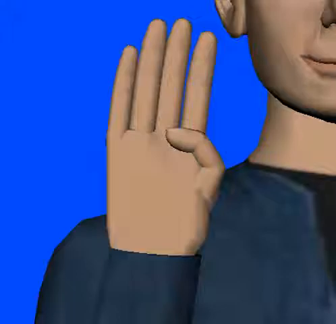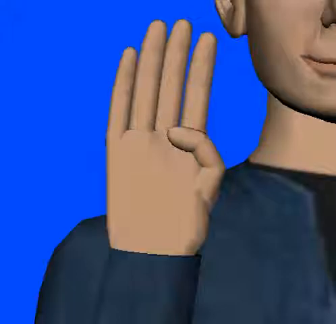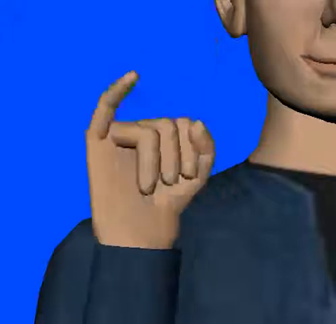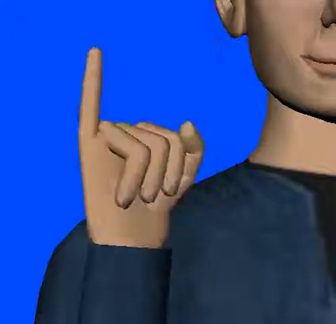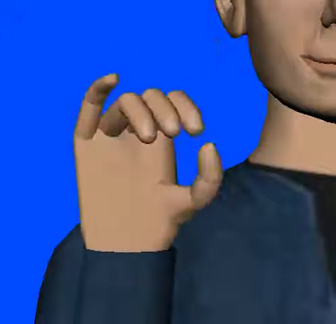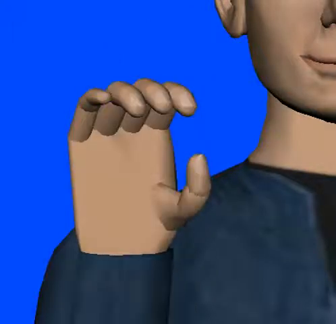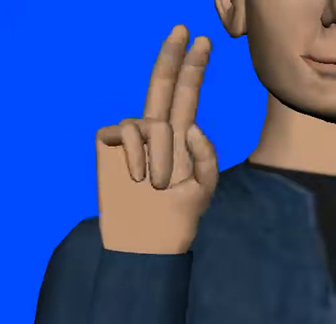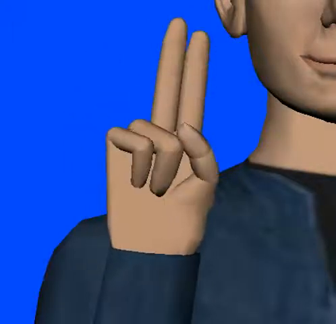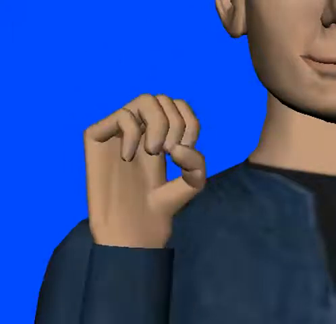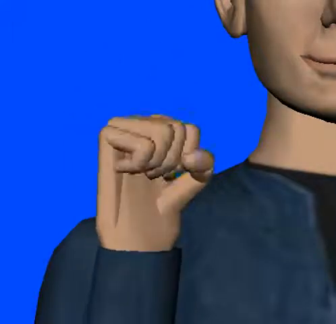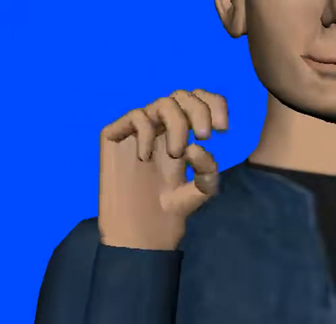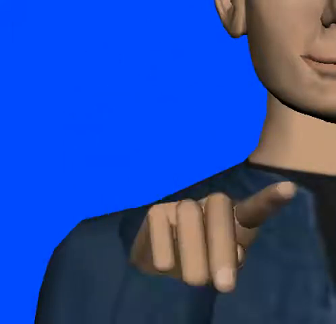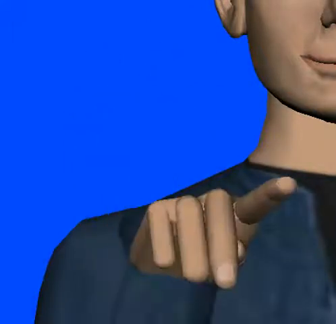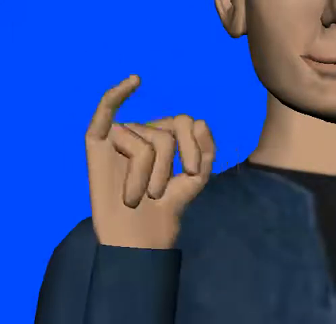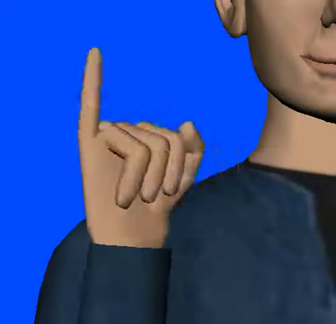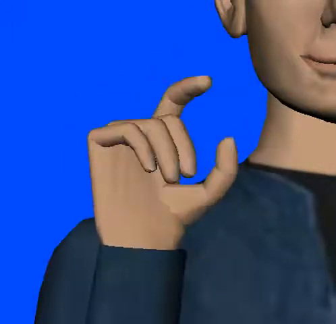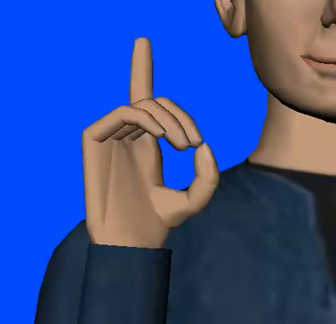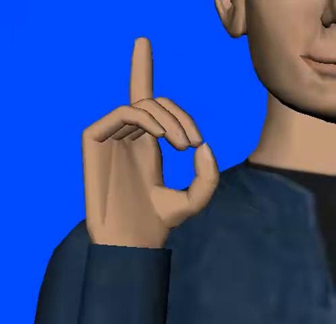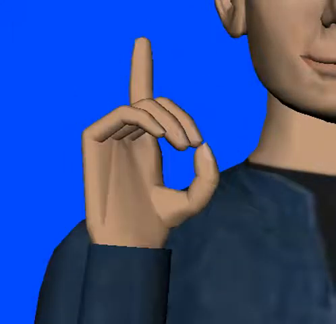bicuspid